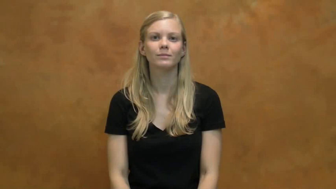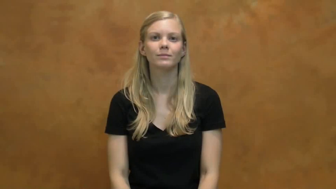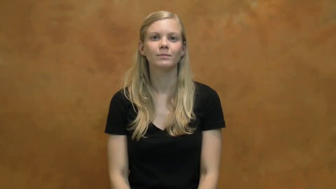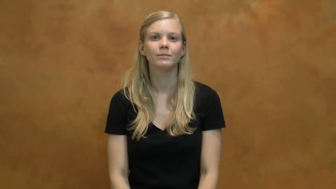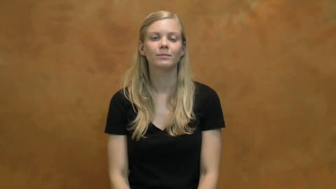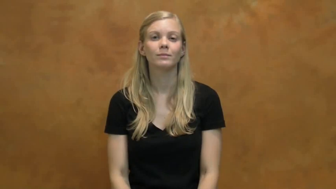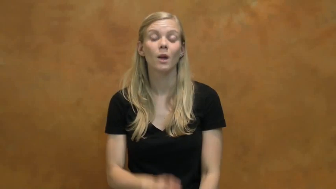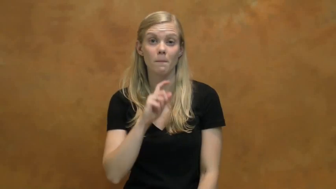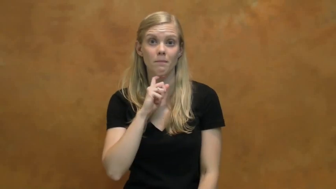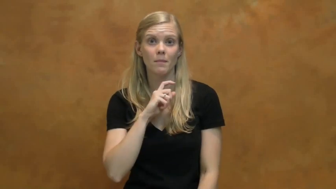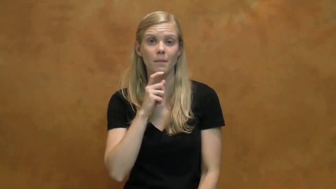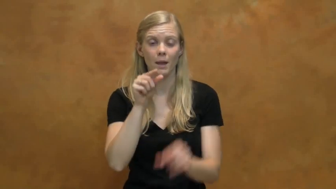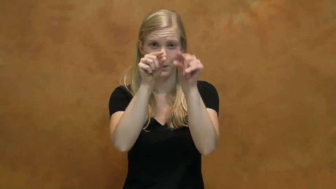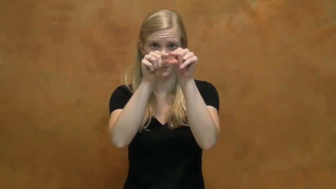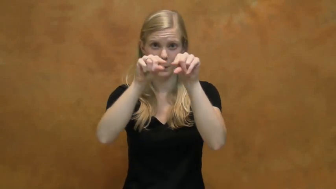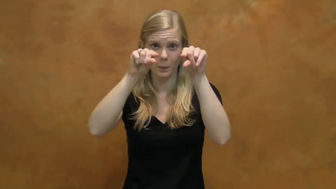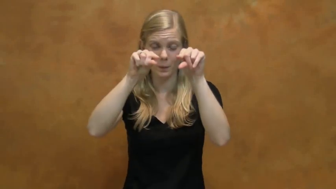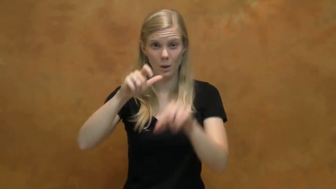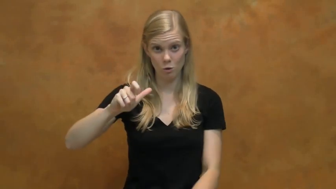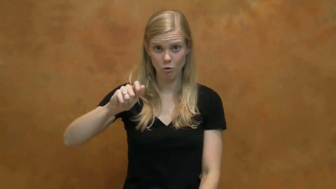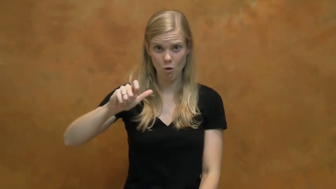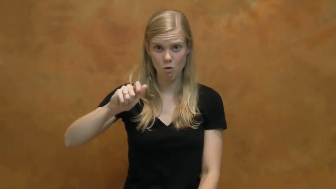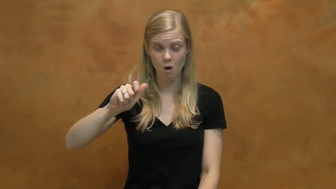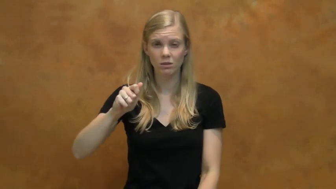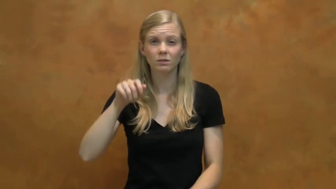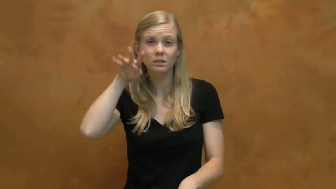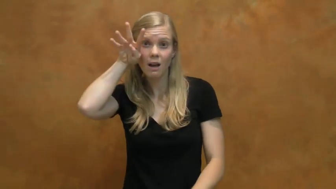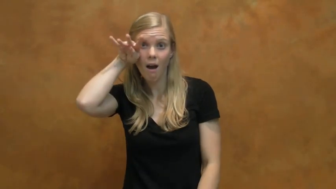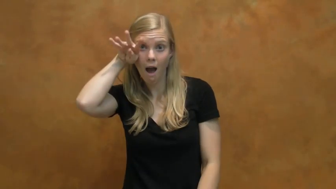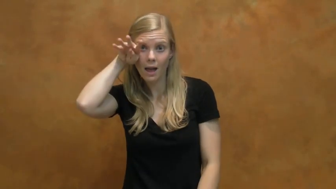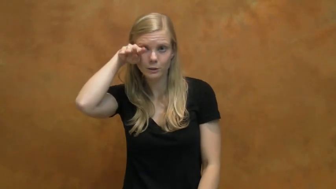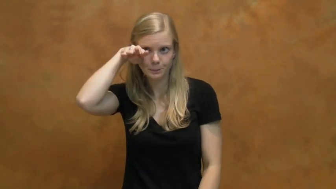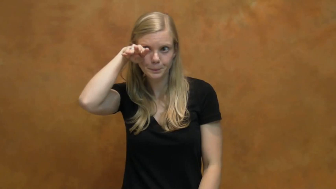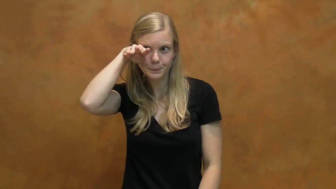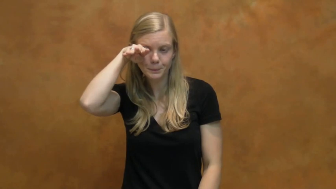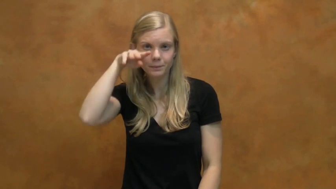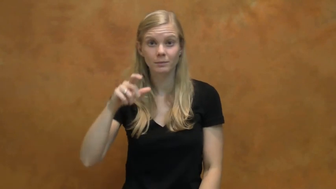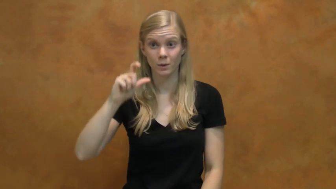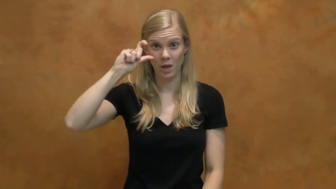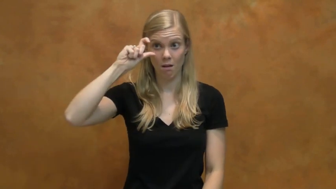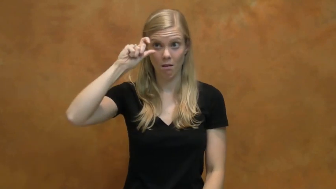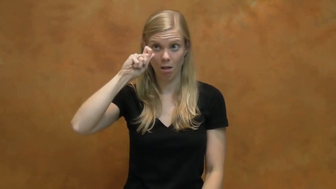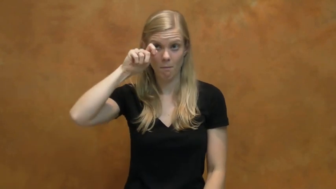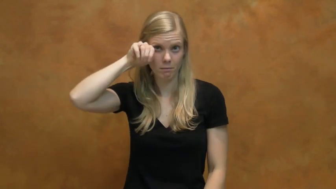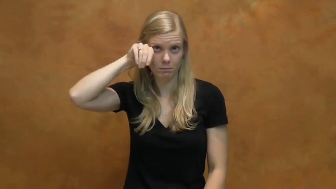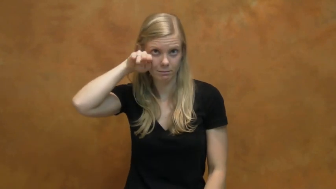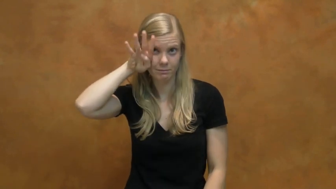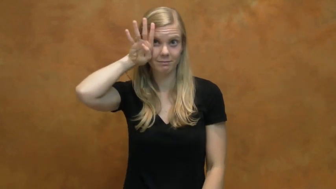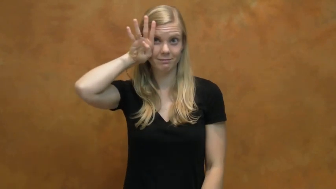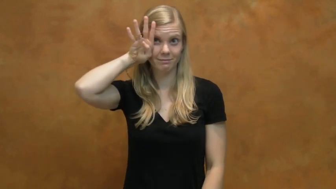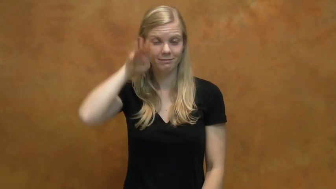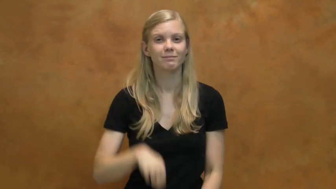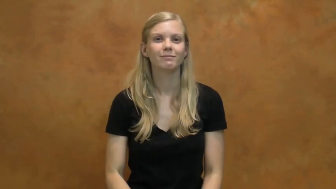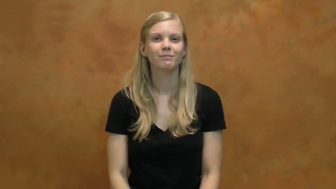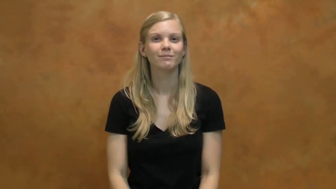eyelash curler